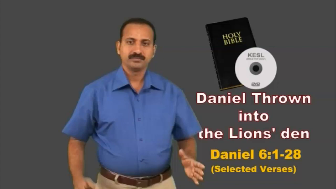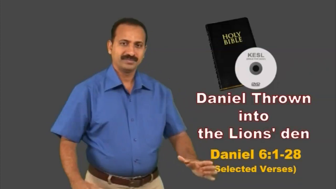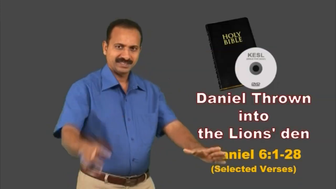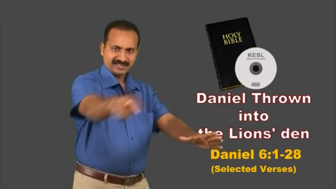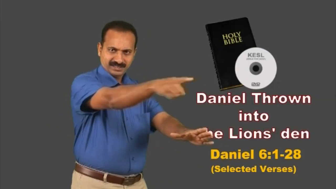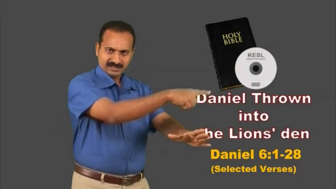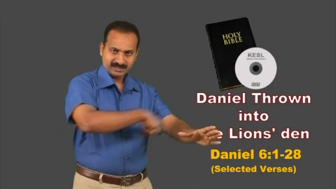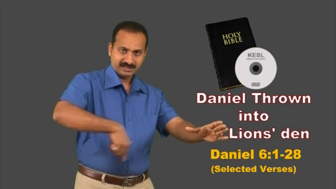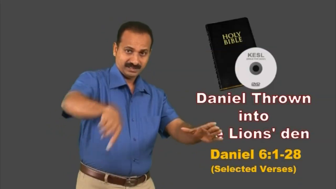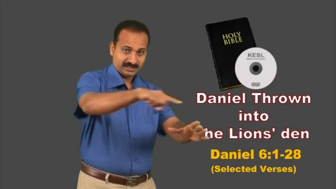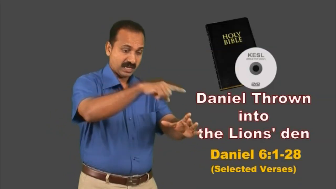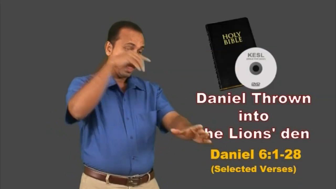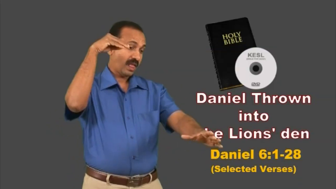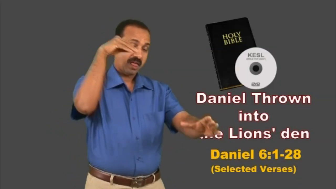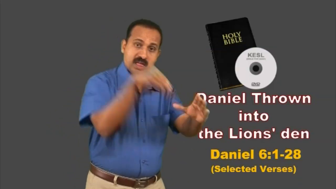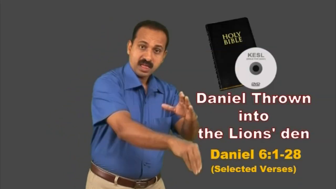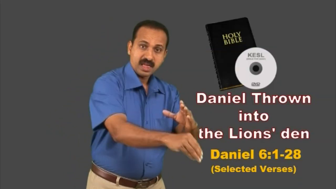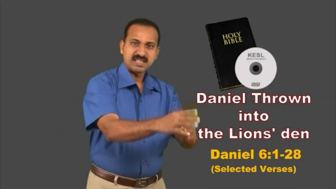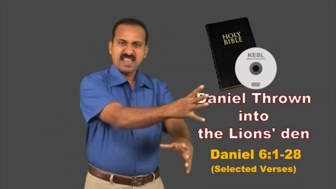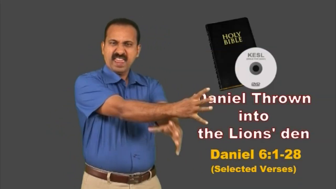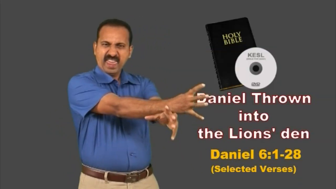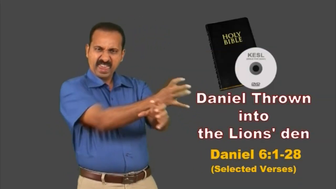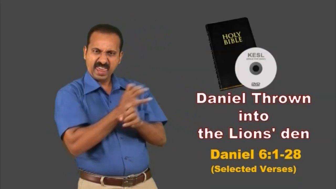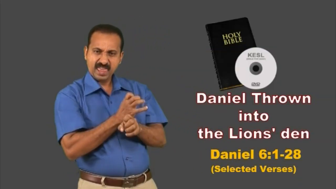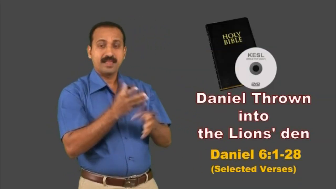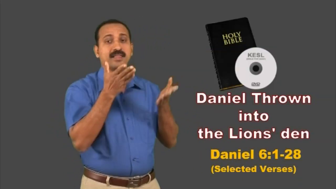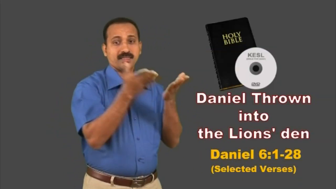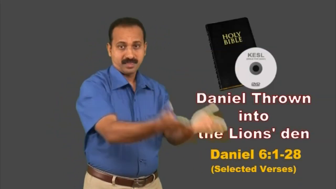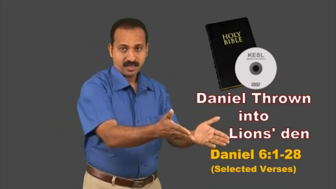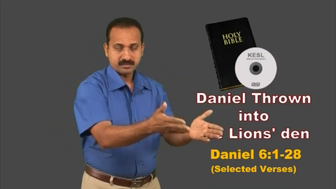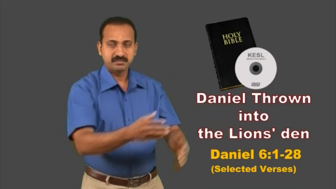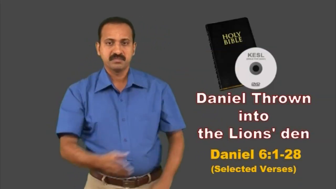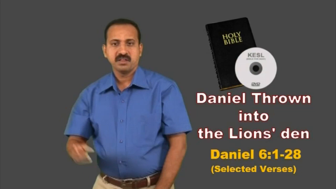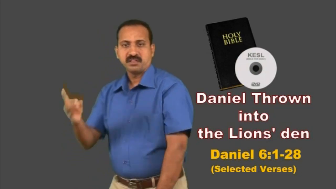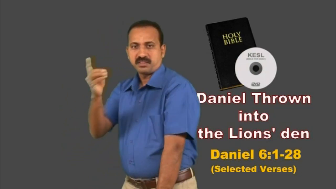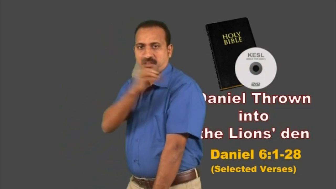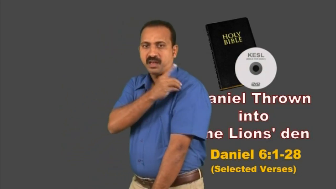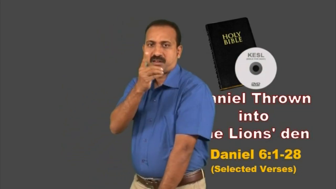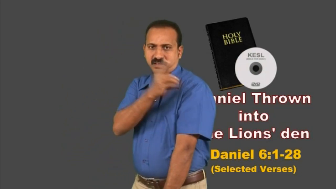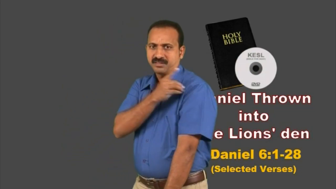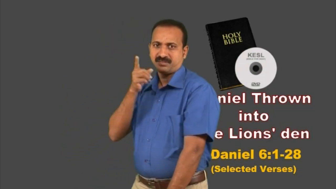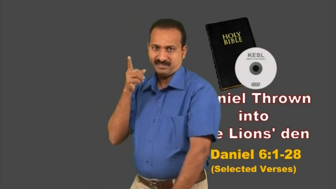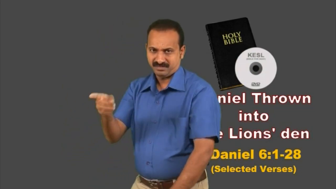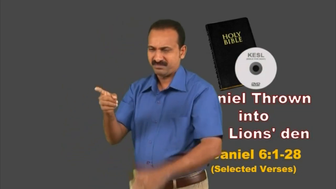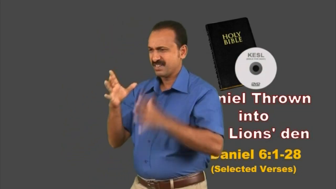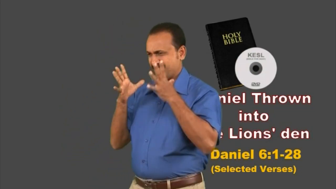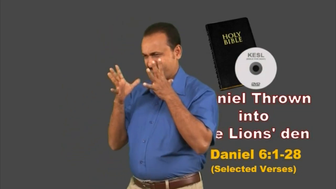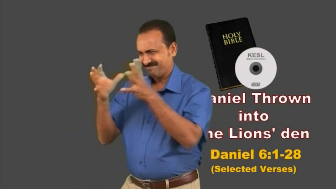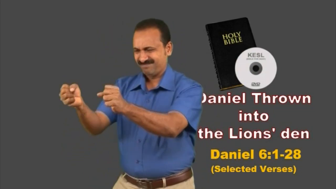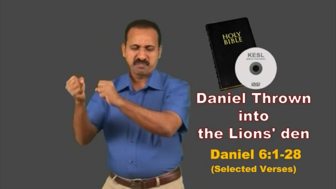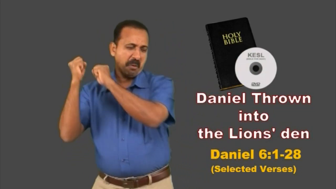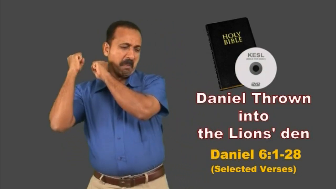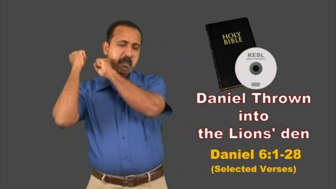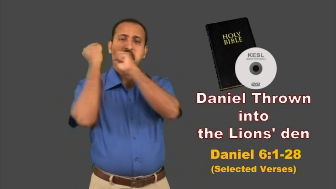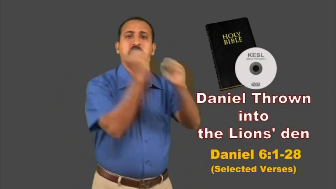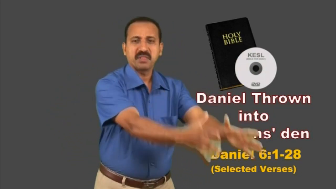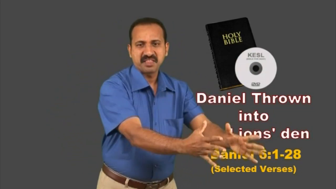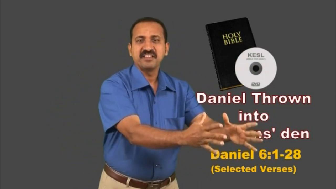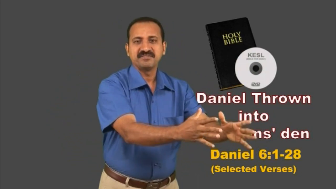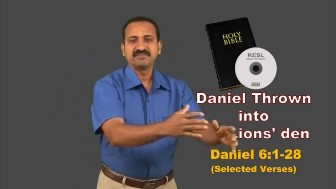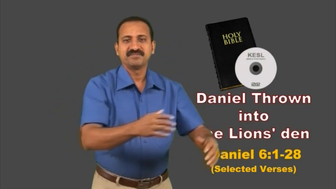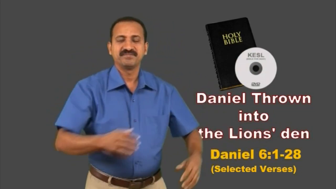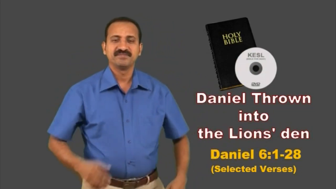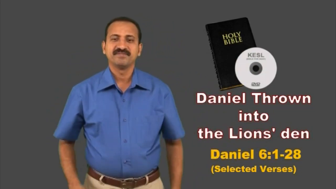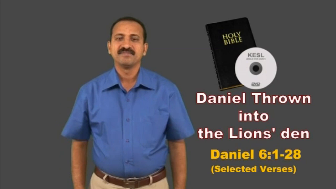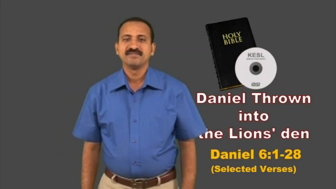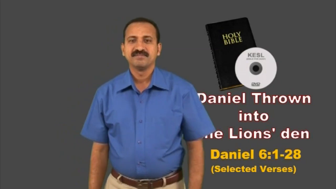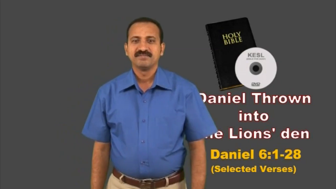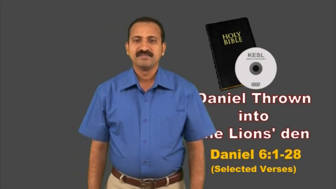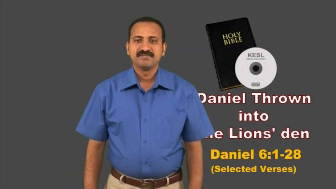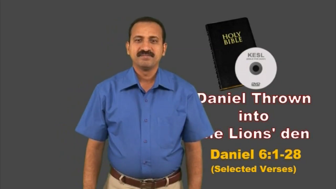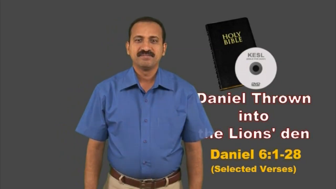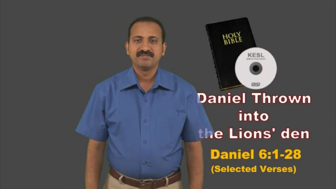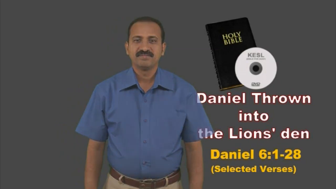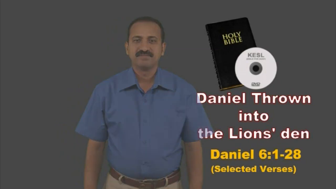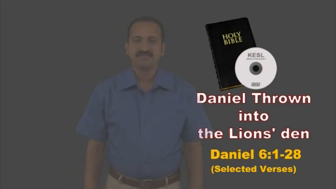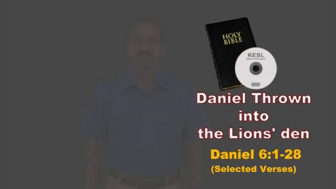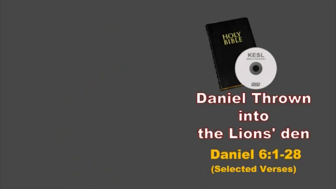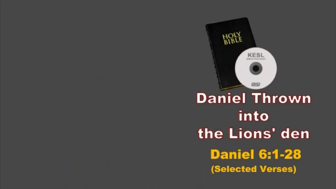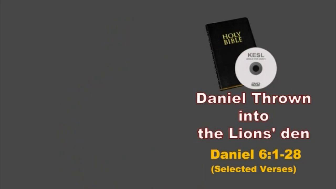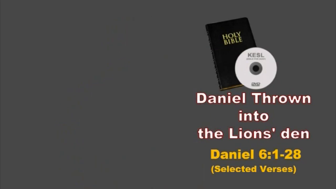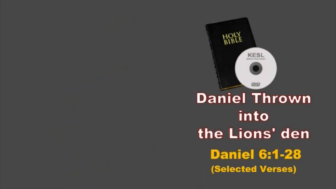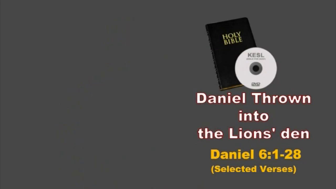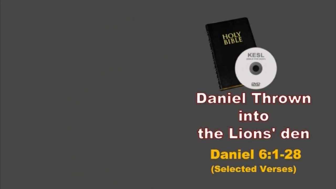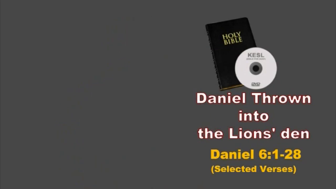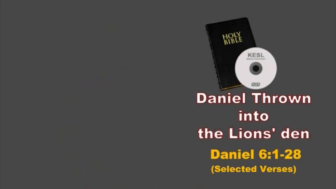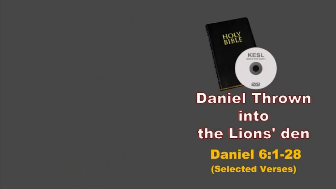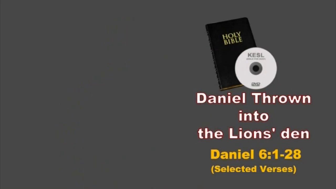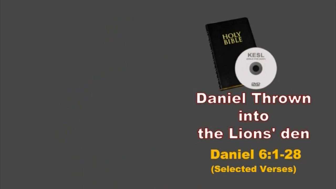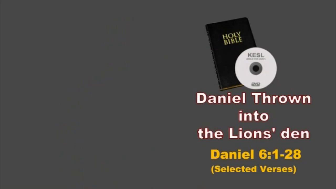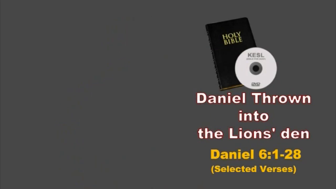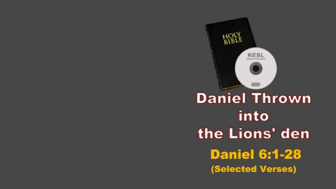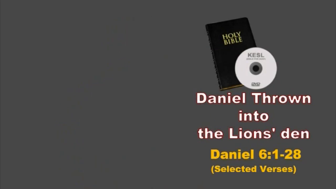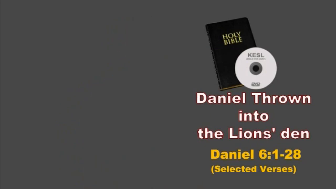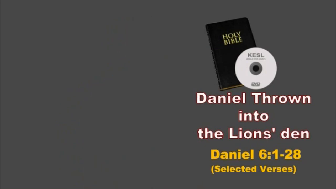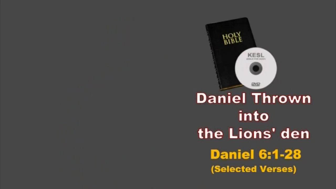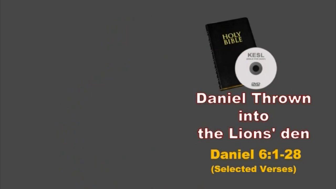Daniel Thrown into the Lions' den